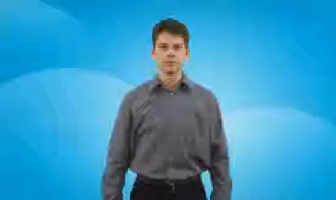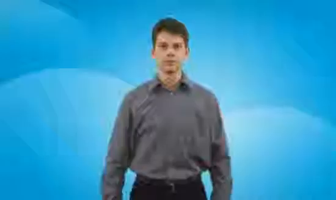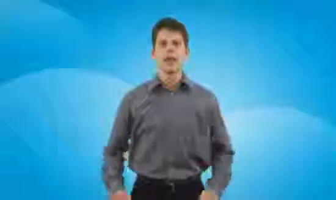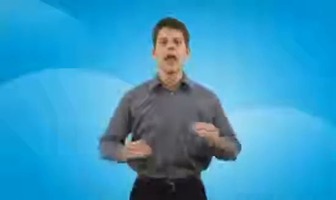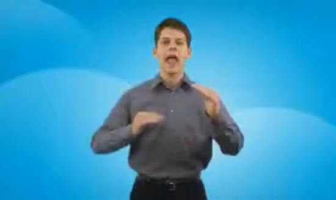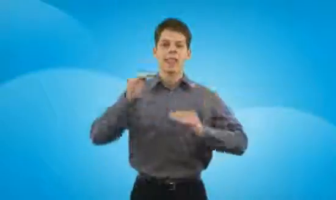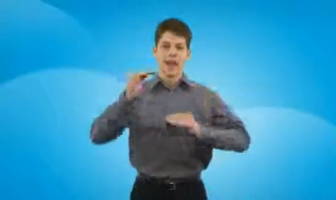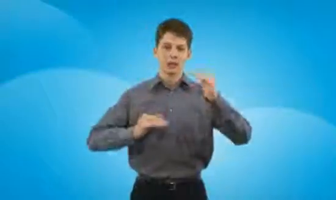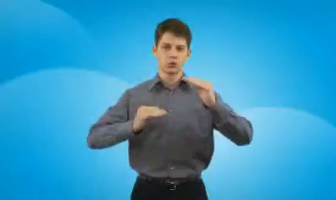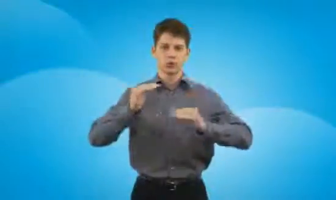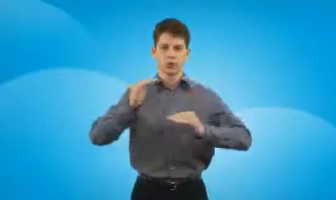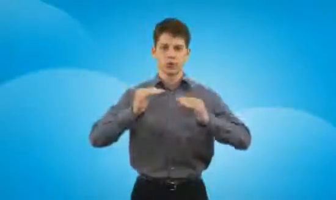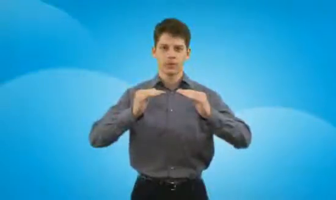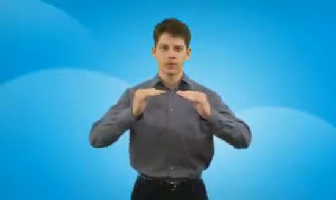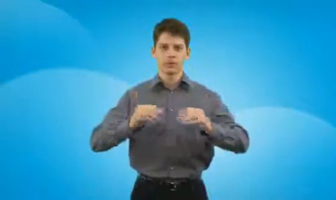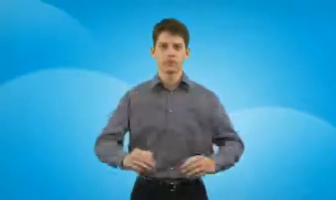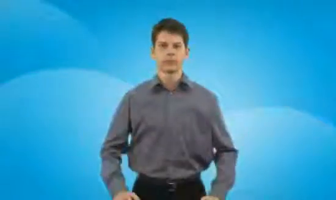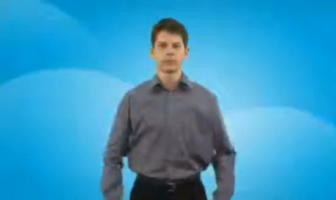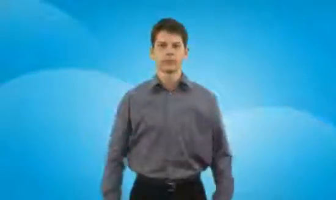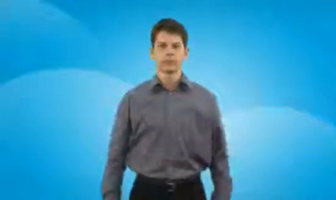Balance